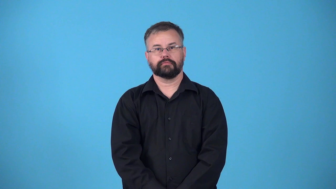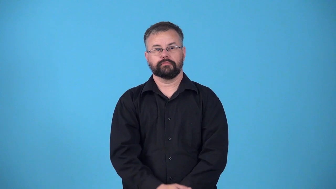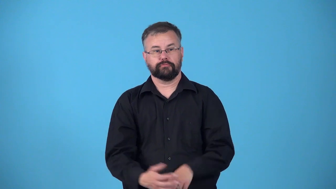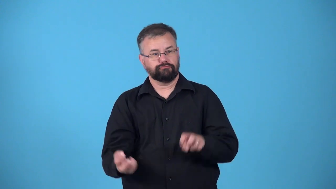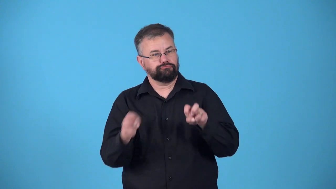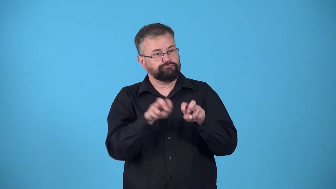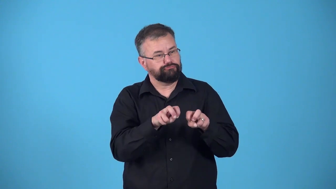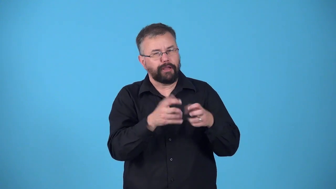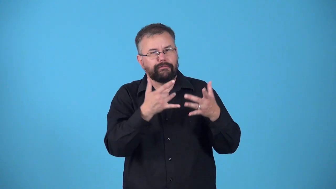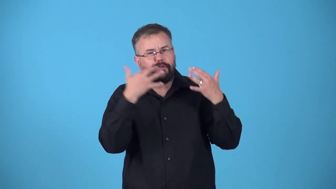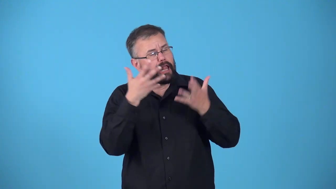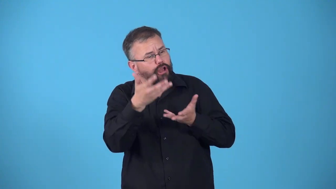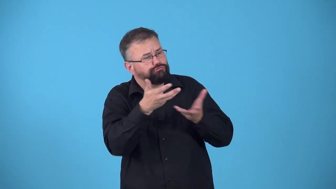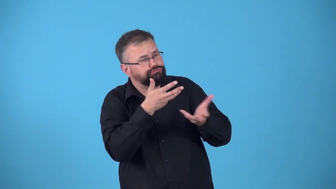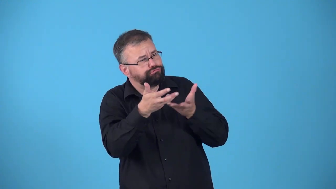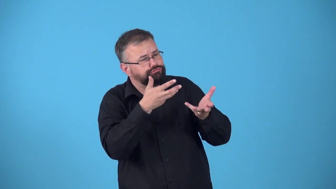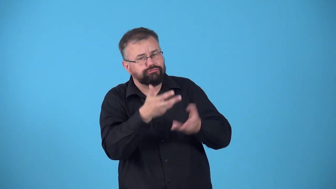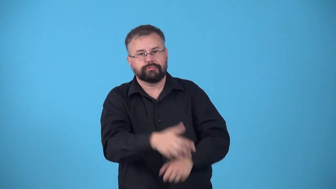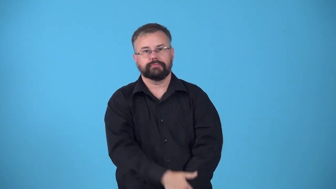get next to